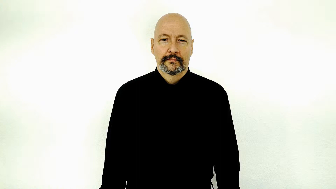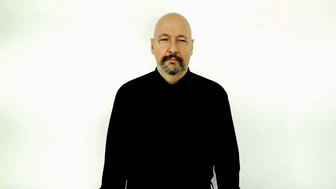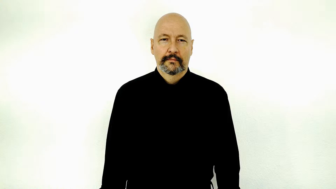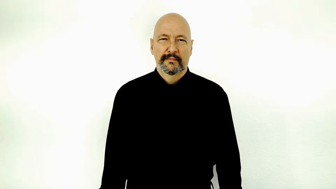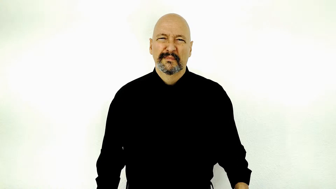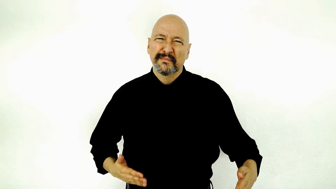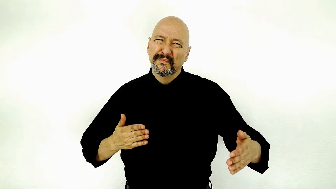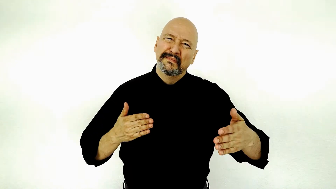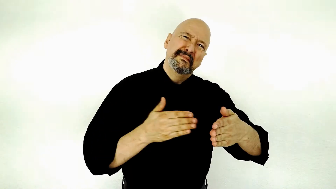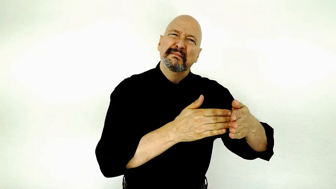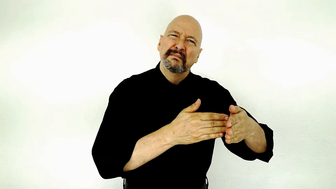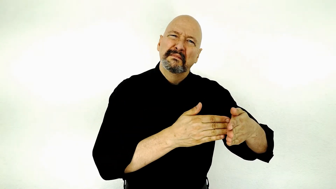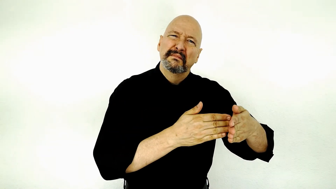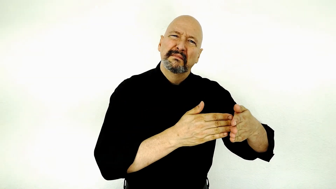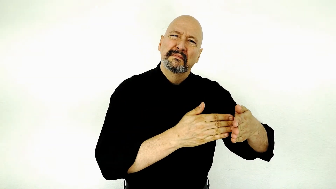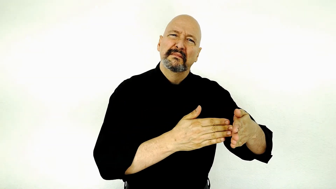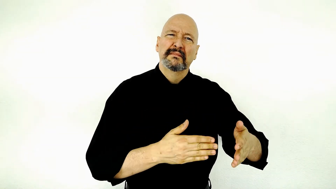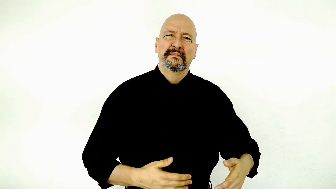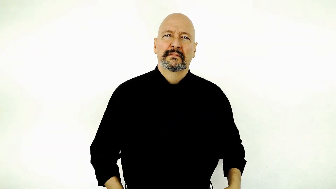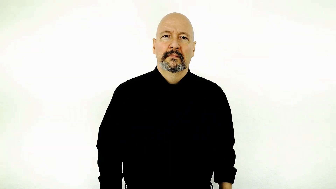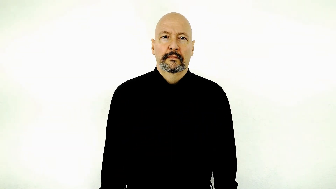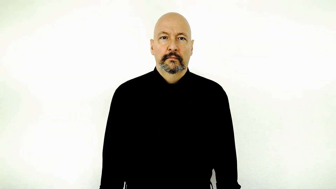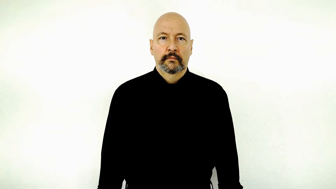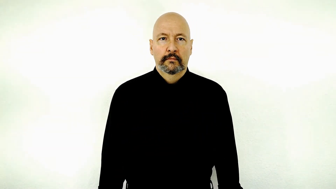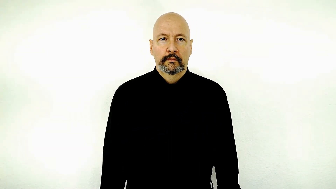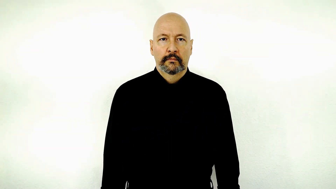antipathetic-[ strong aversion to / strongly AGAINST]